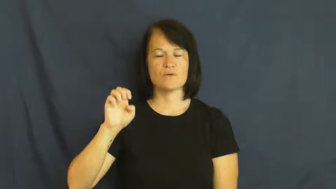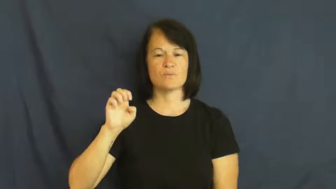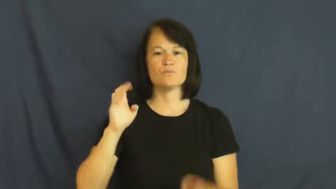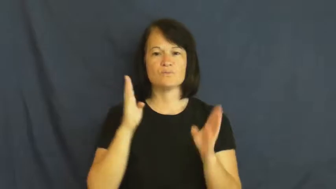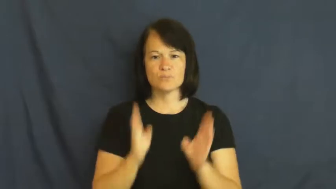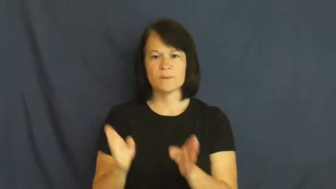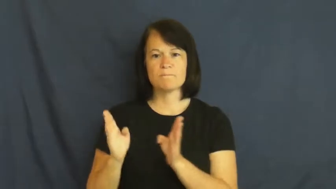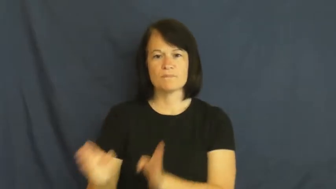cue up